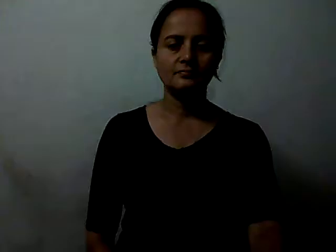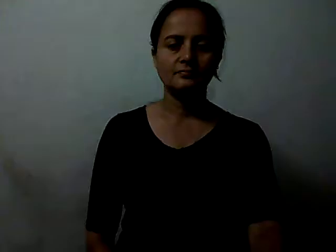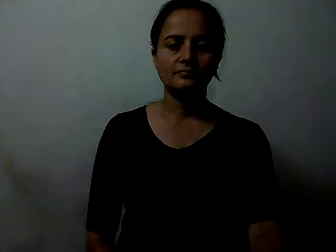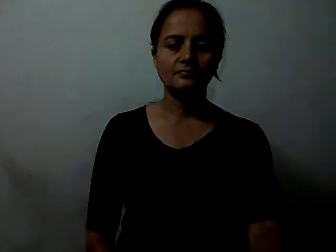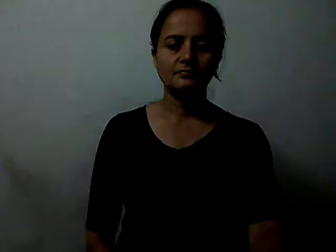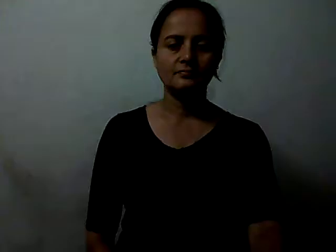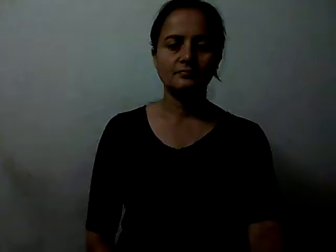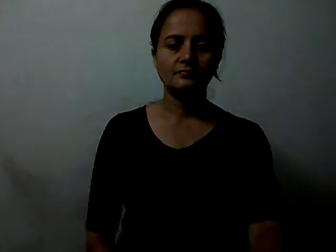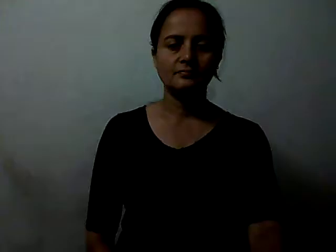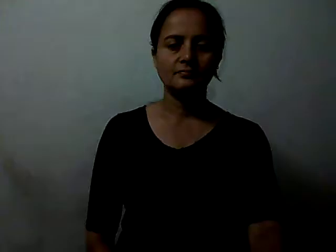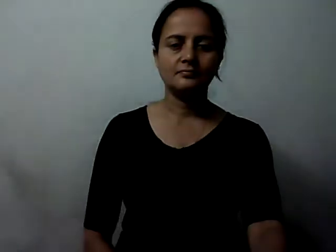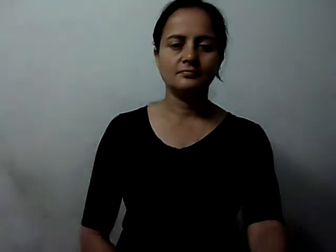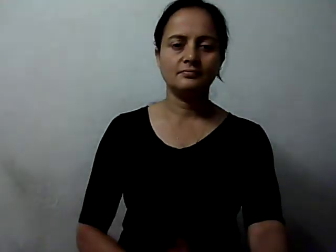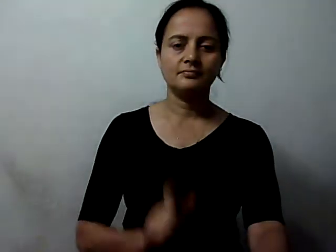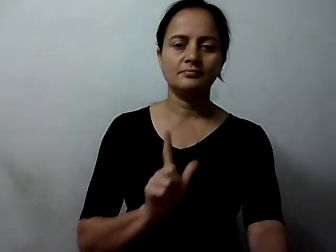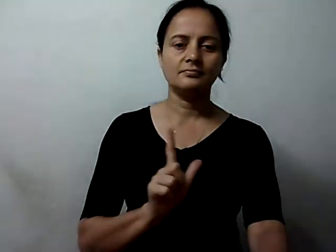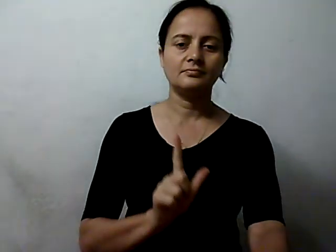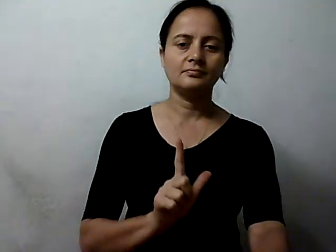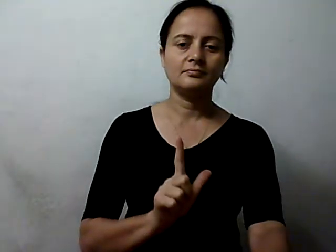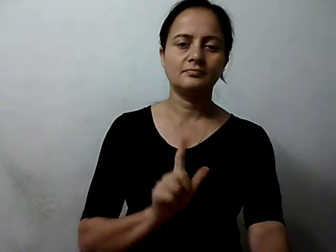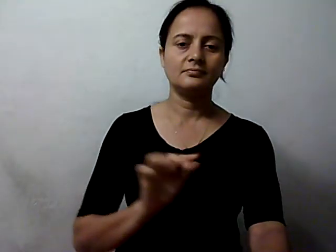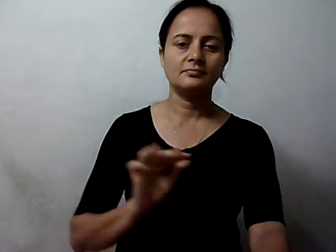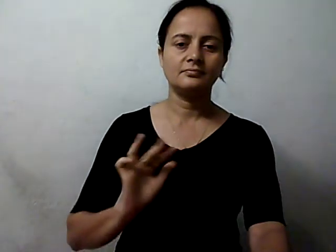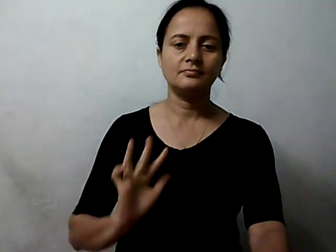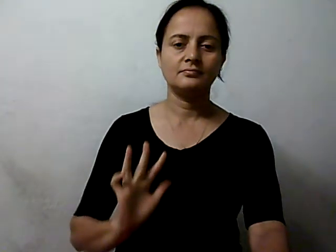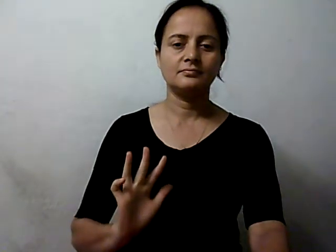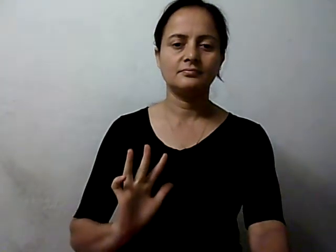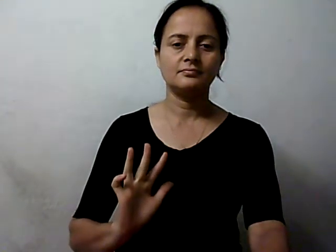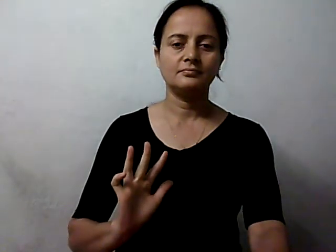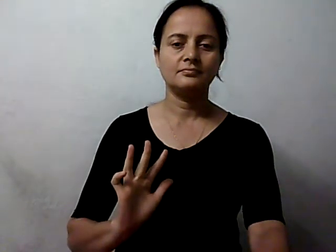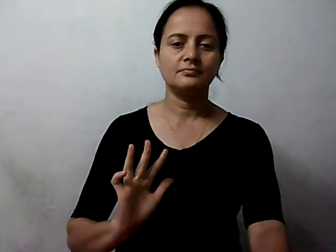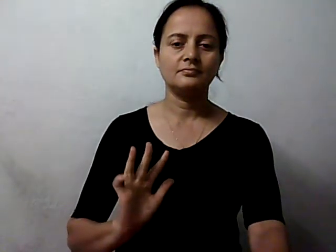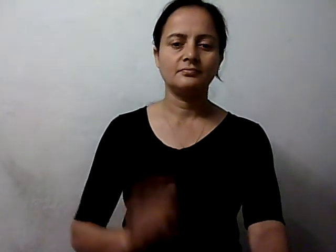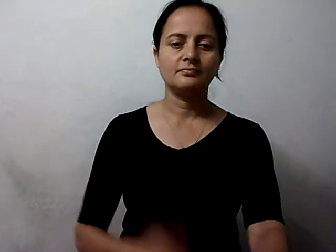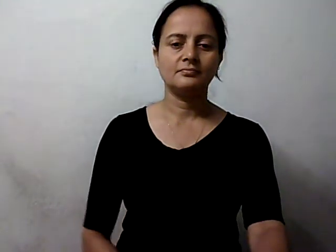number79